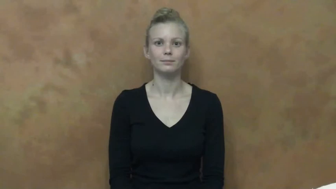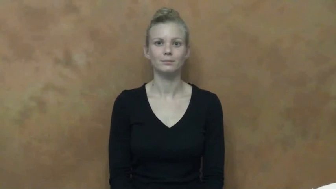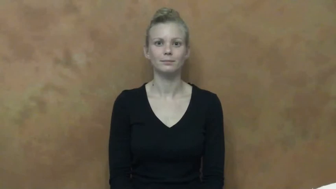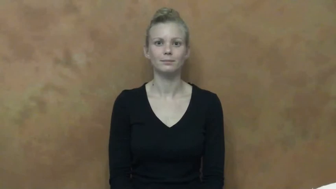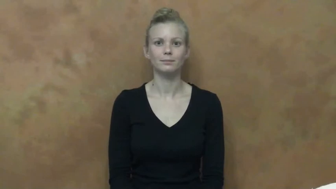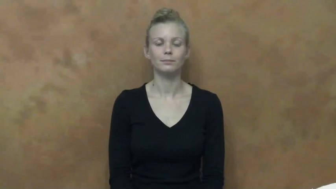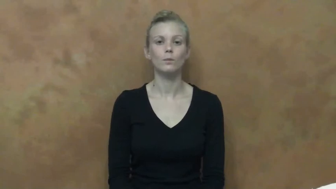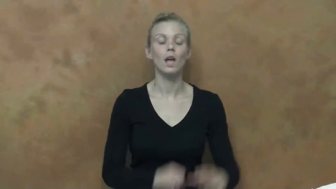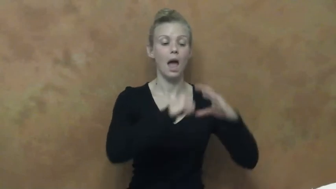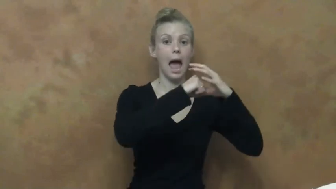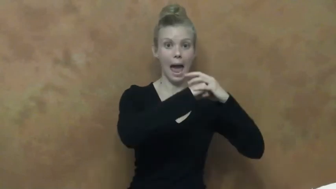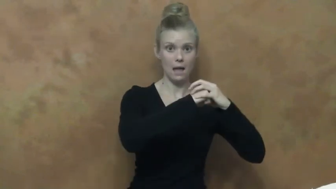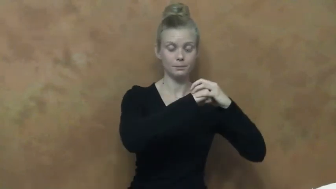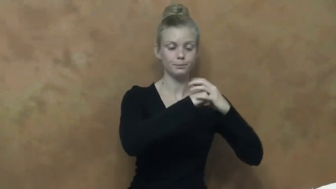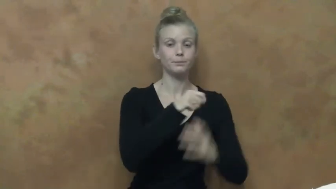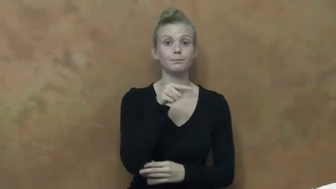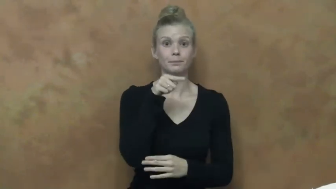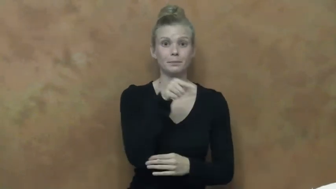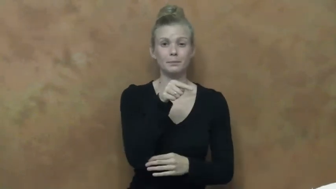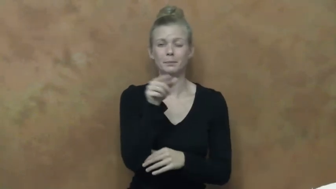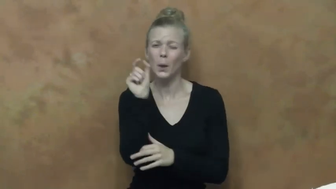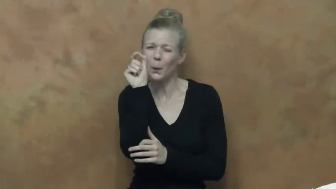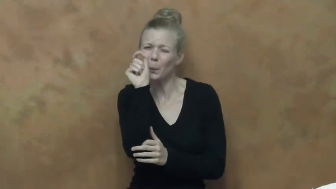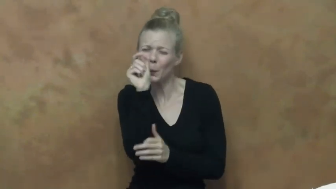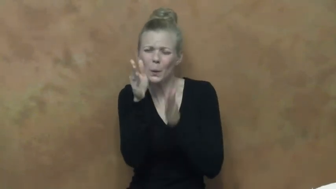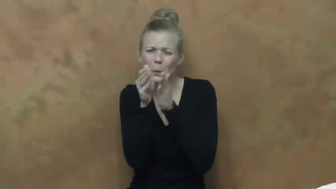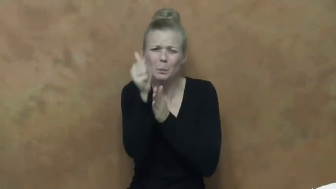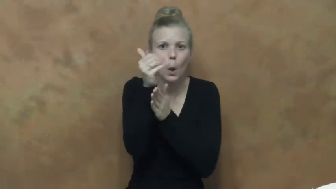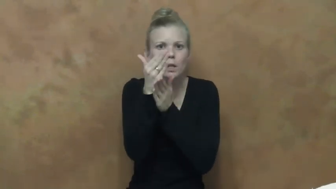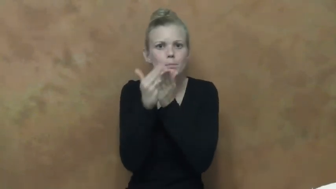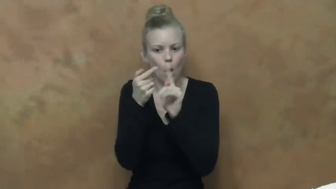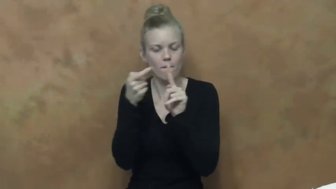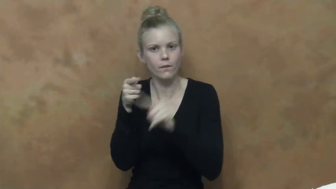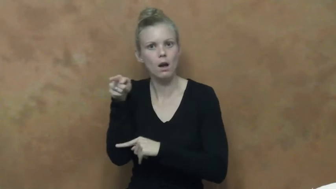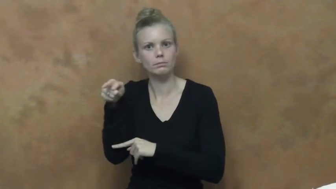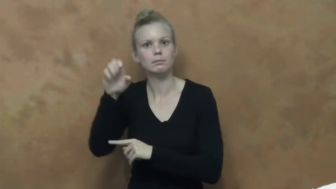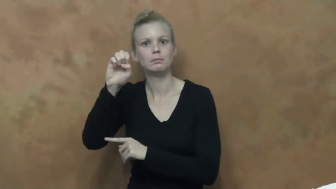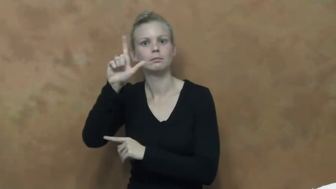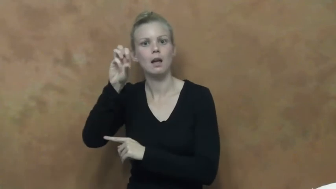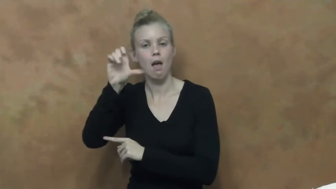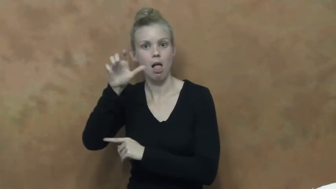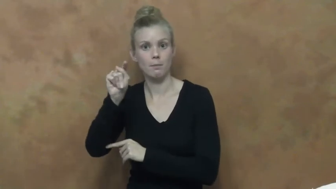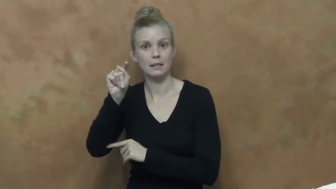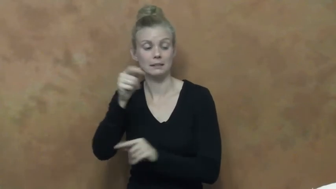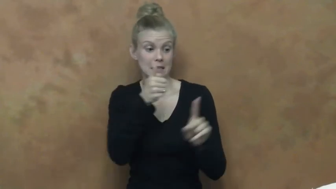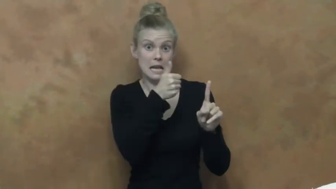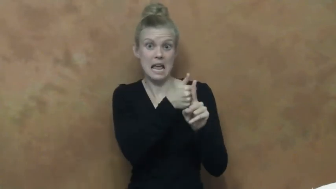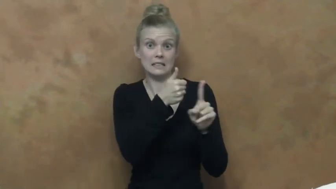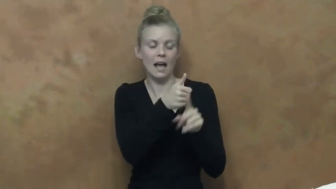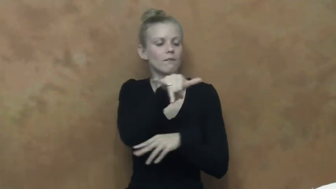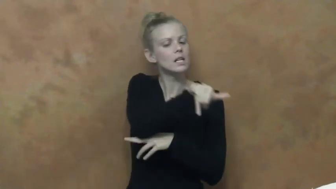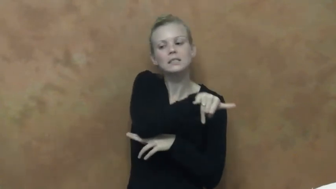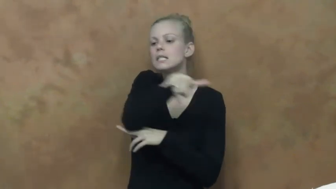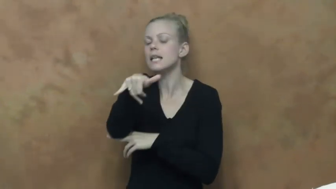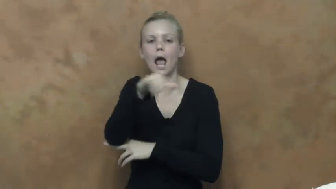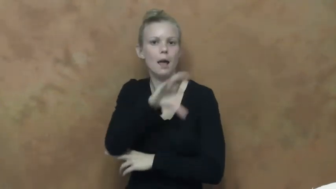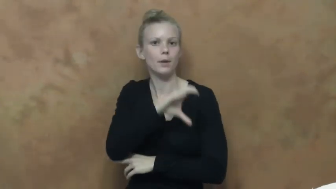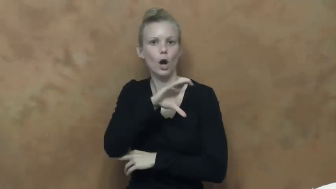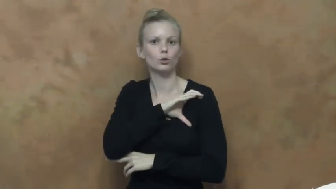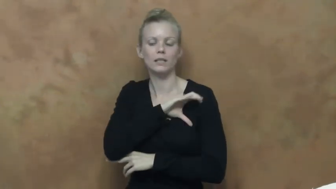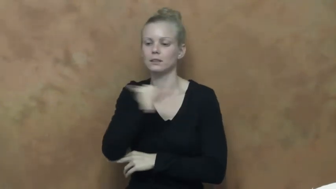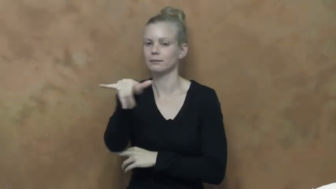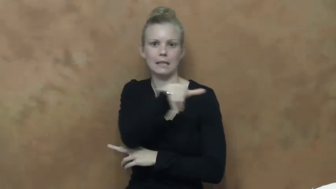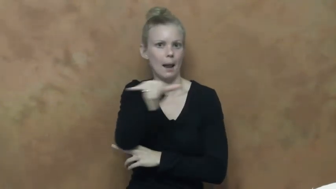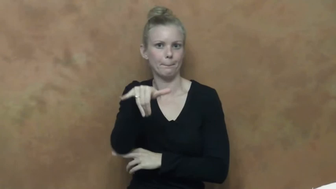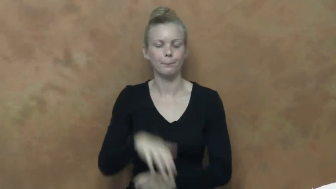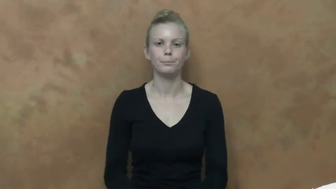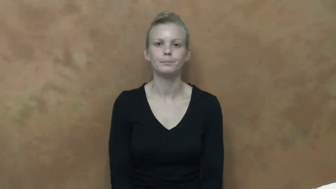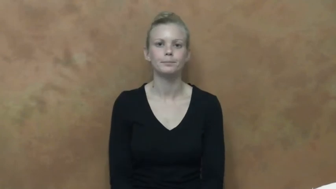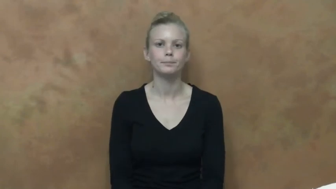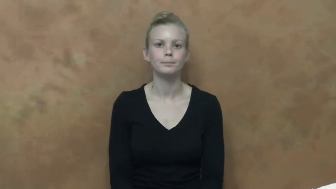atom